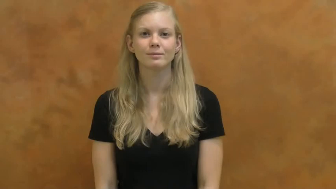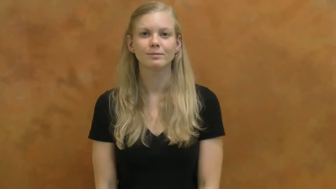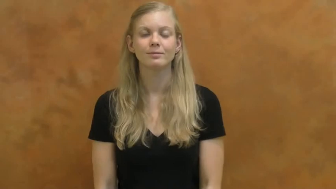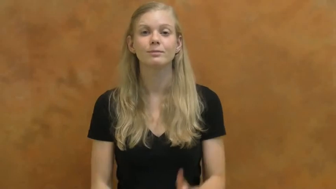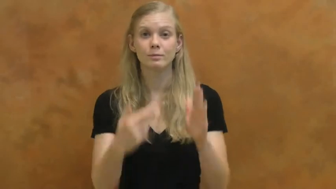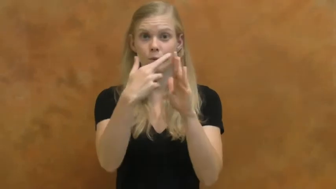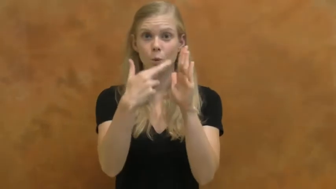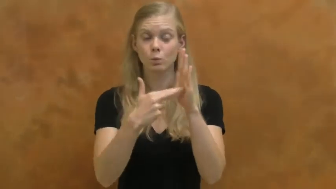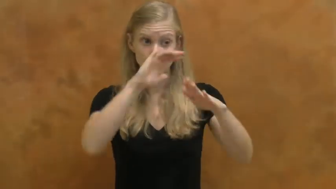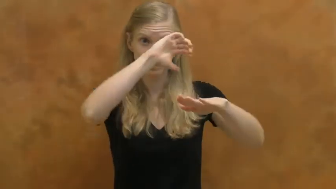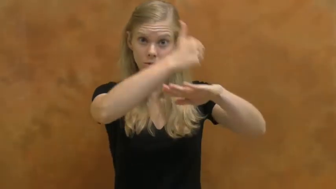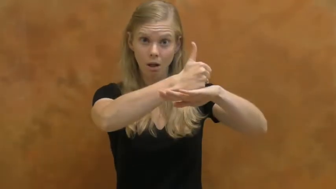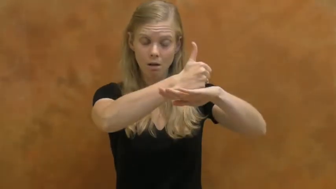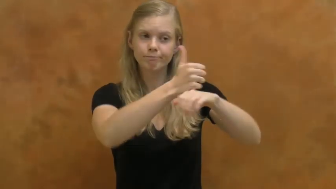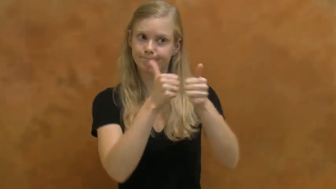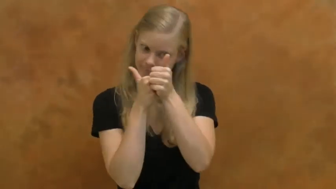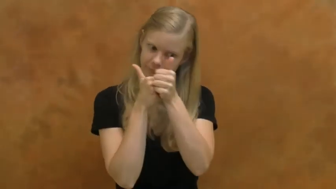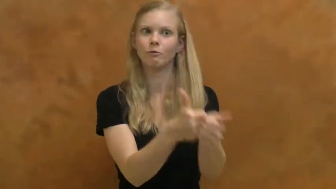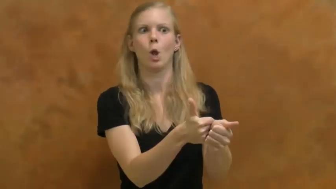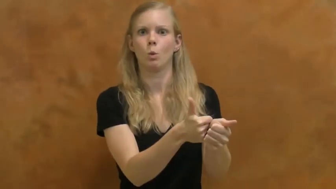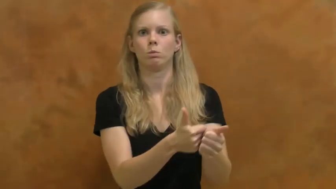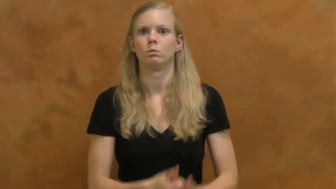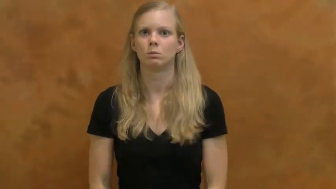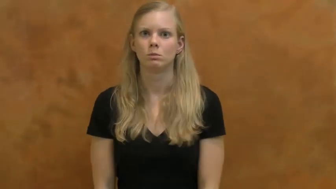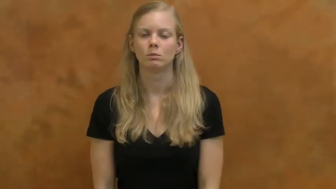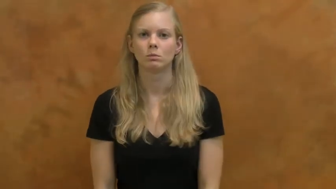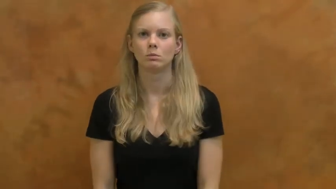conform